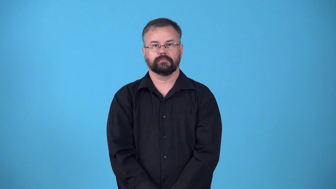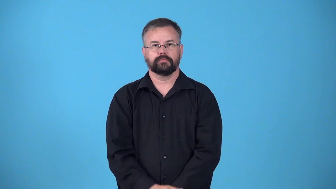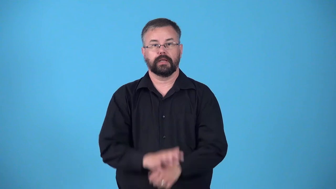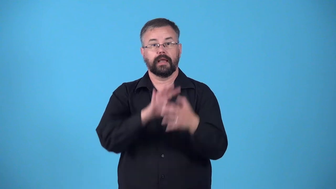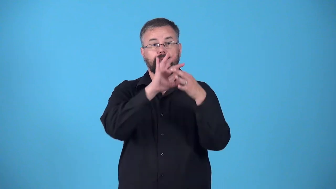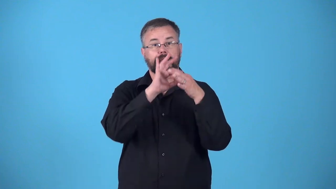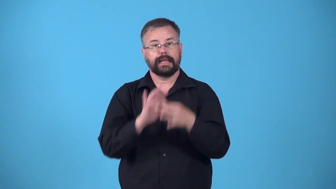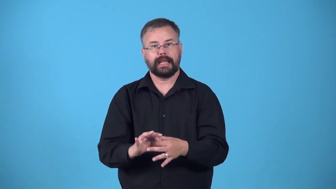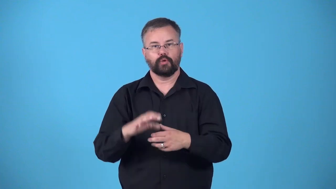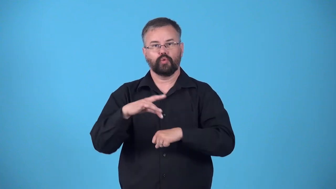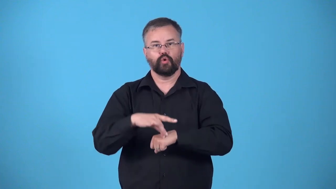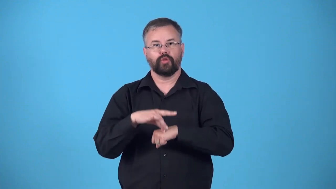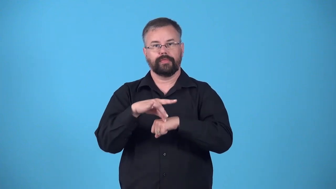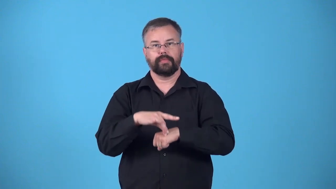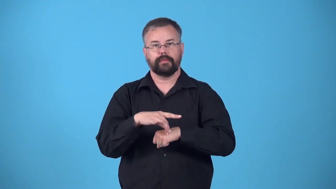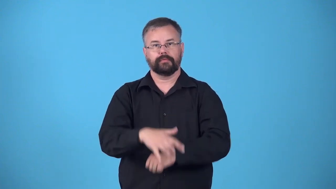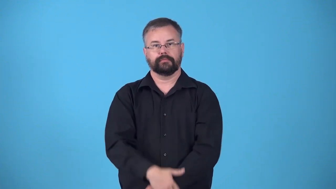earthborn